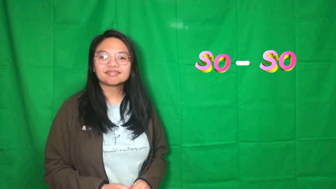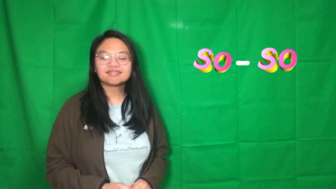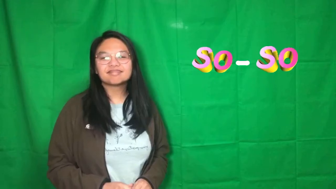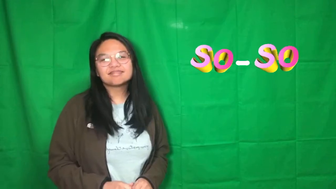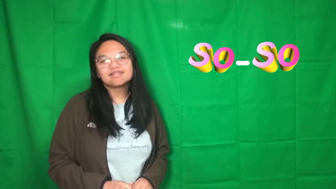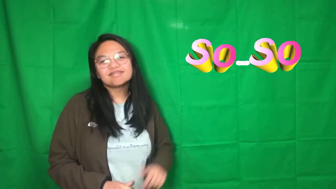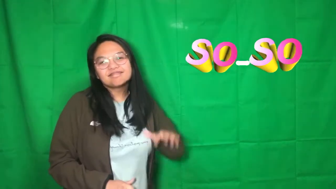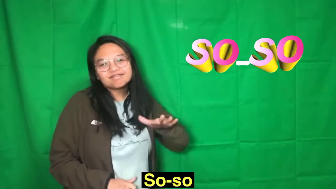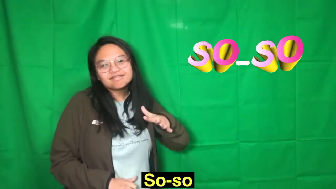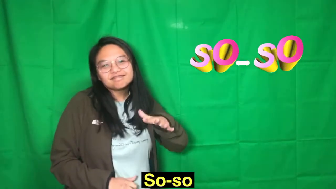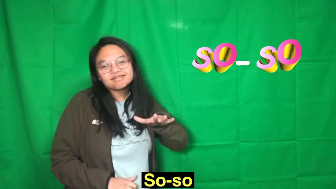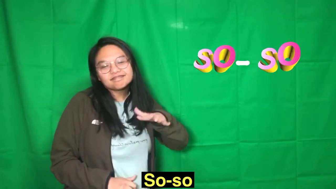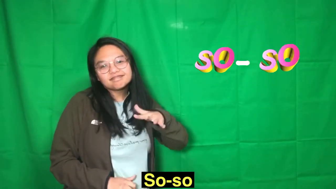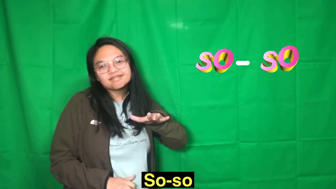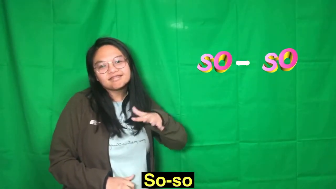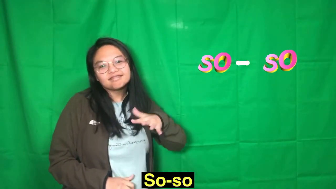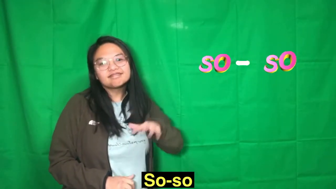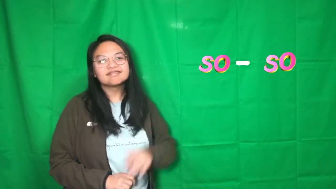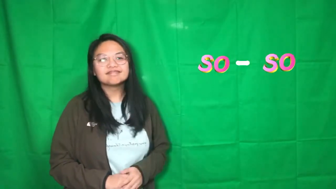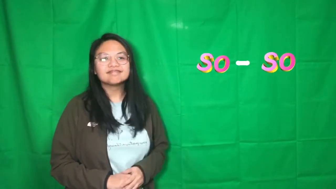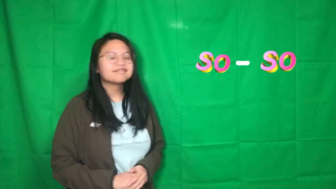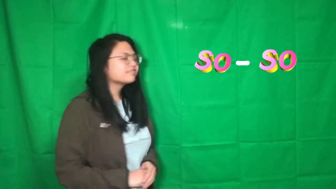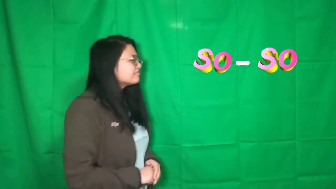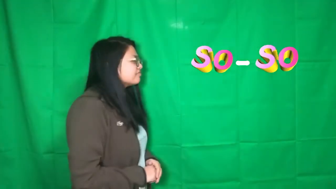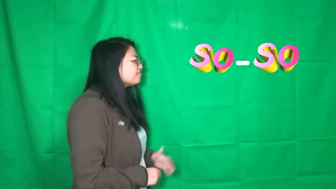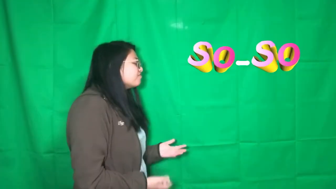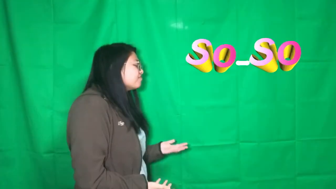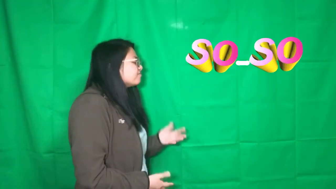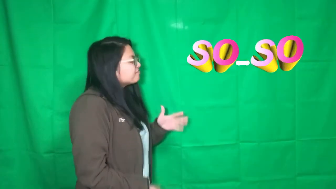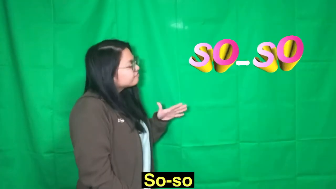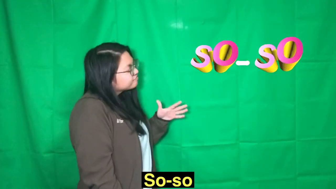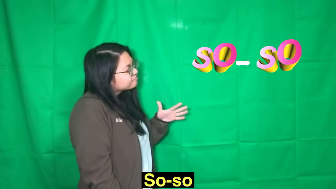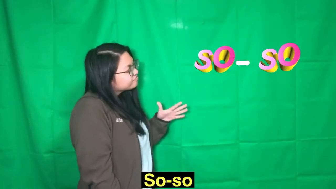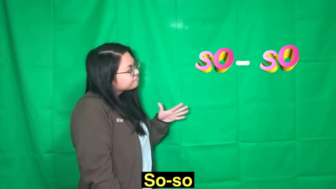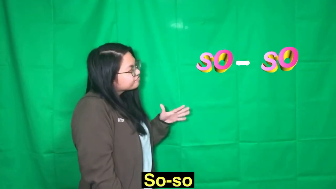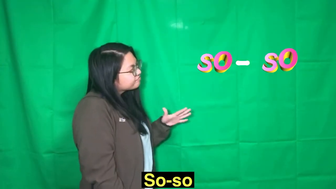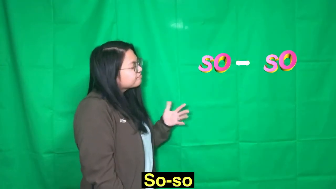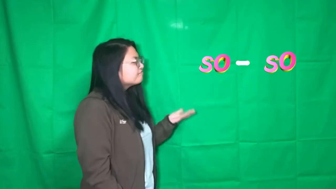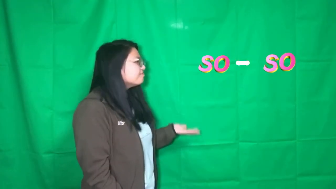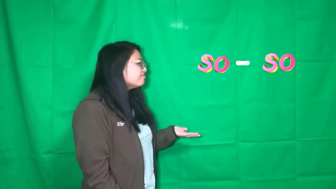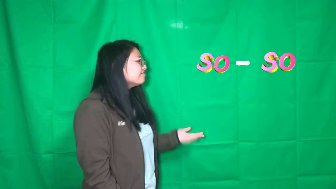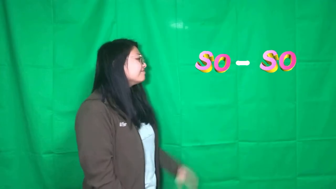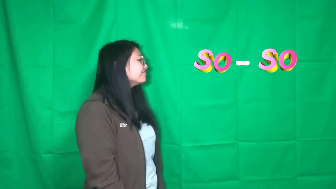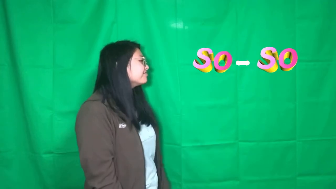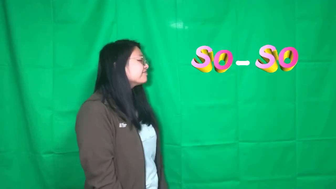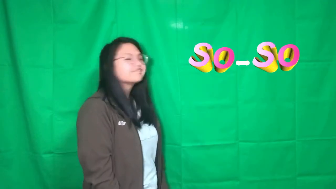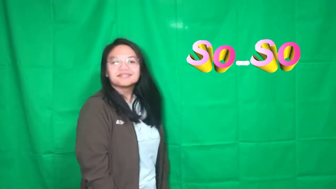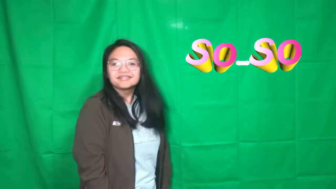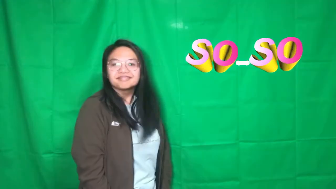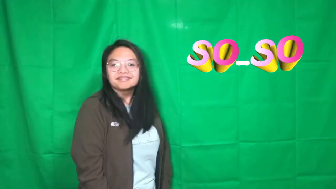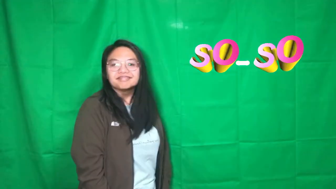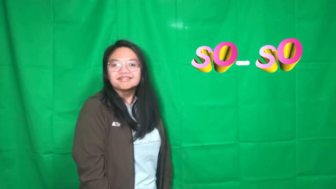SO-SO